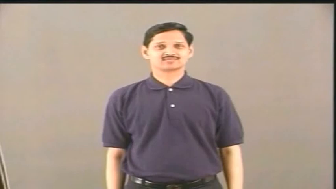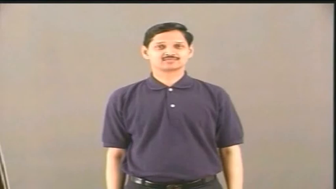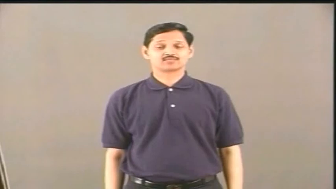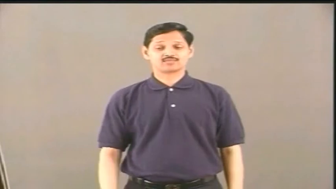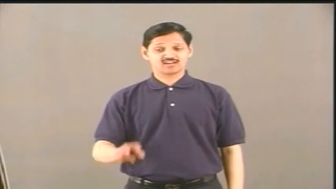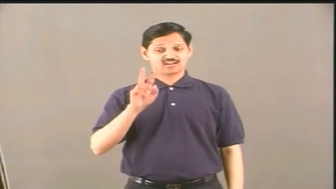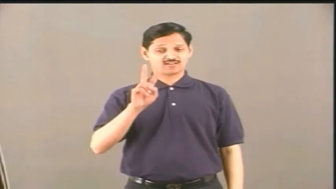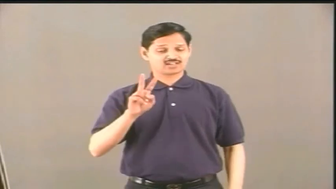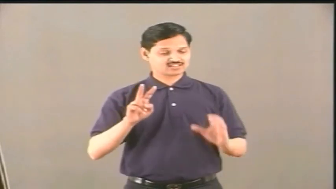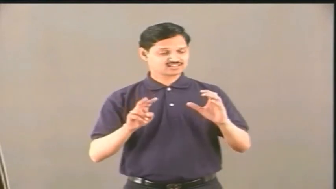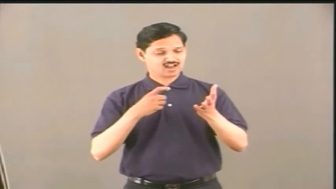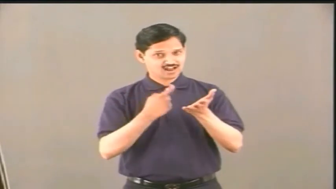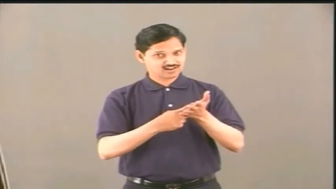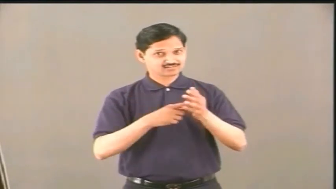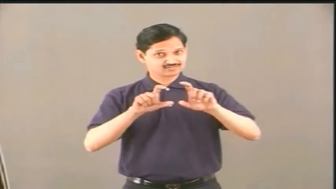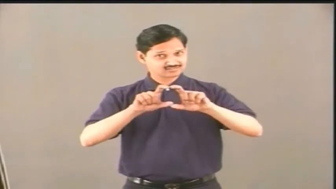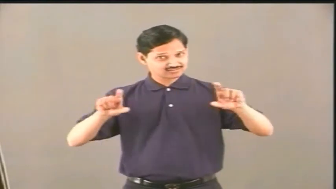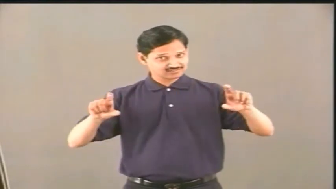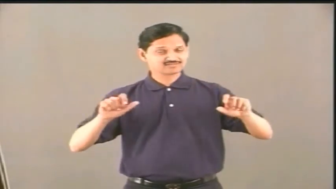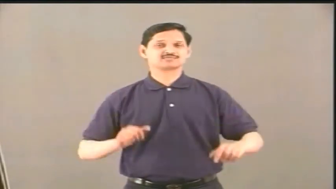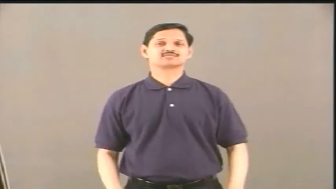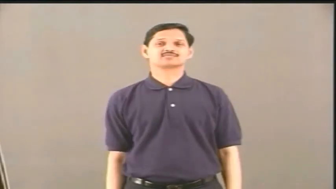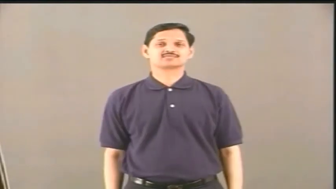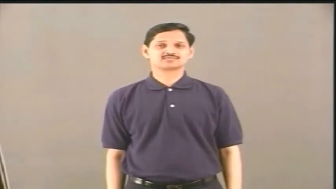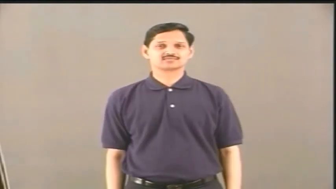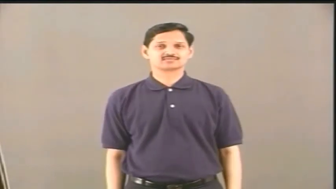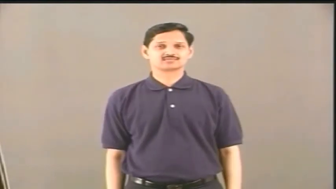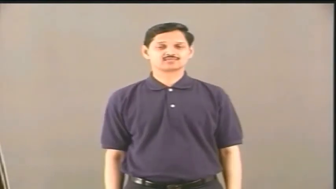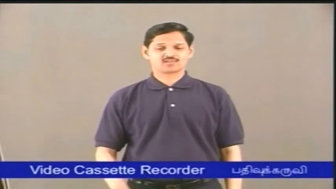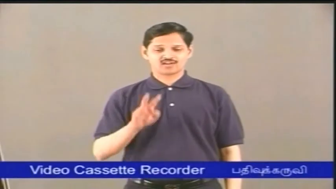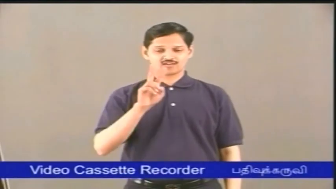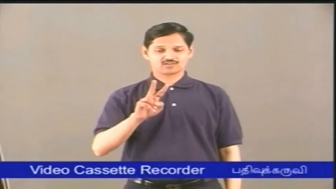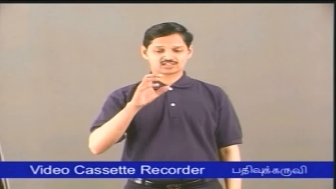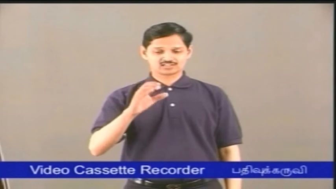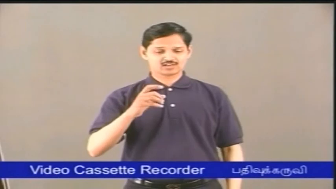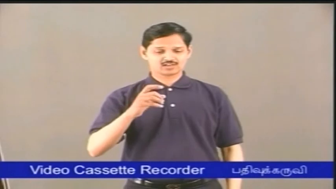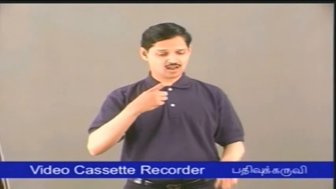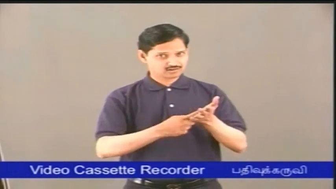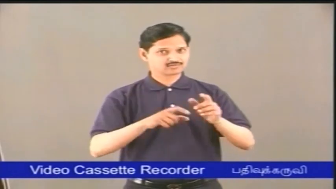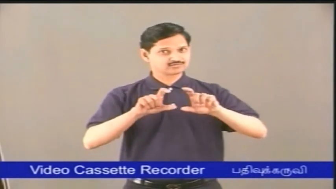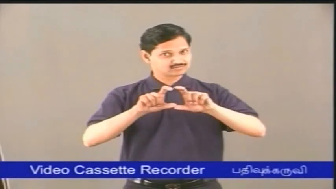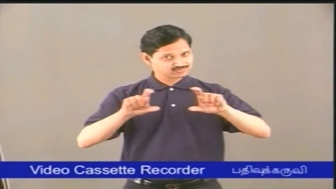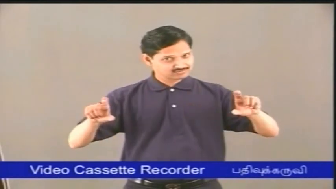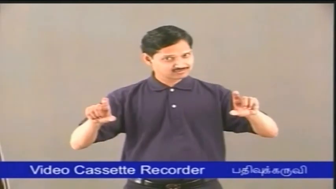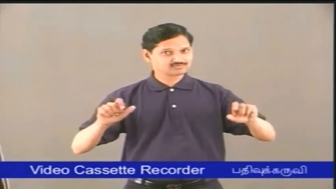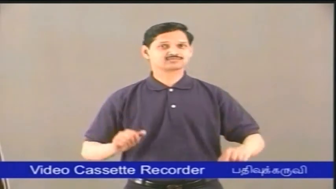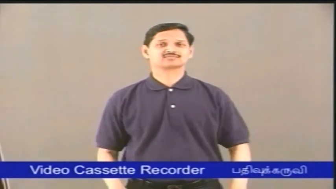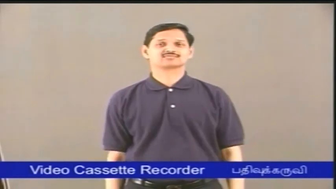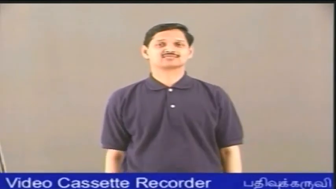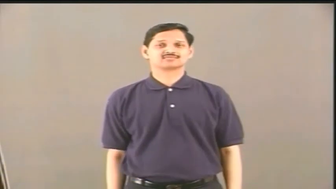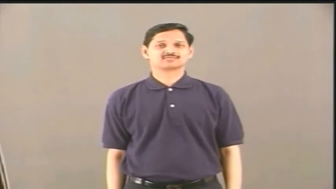video cassette recorder